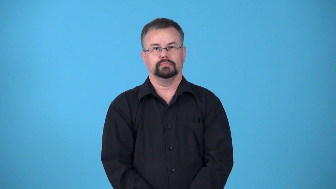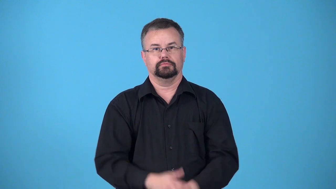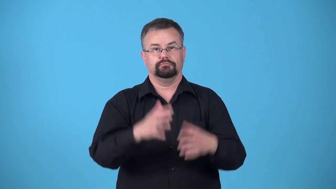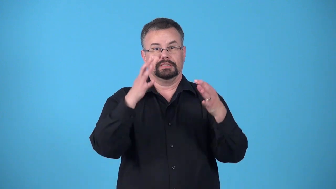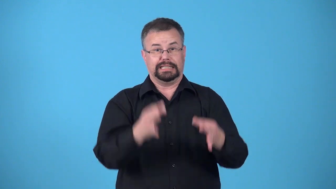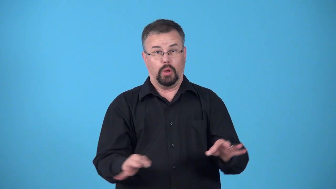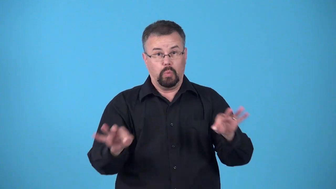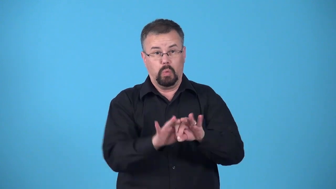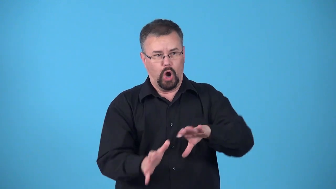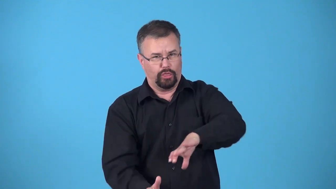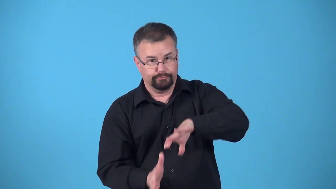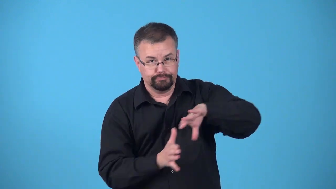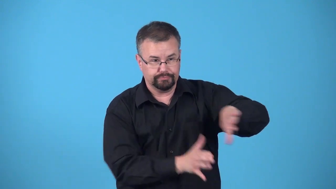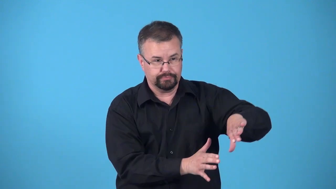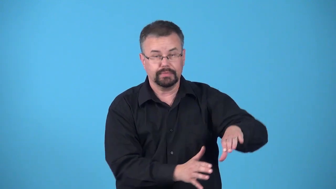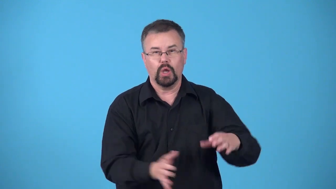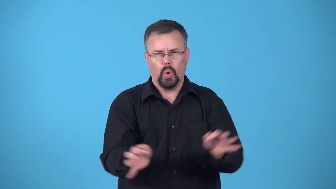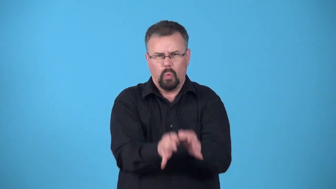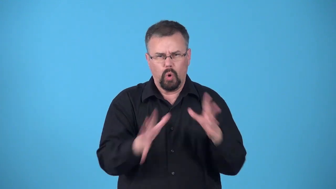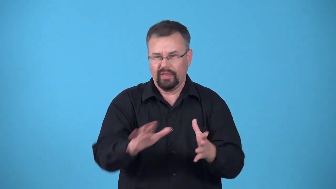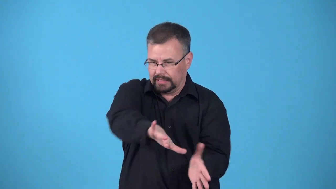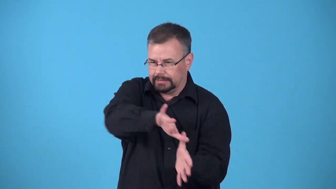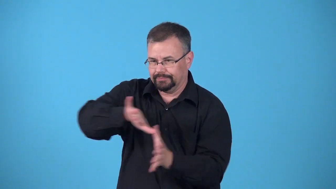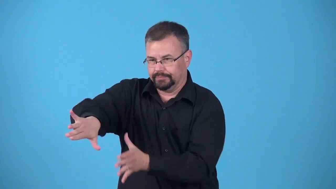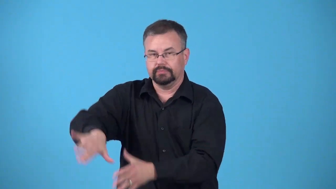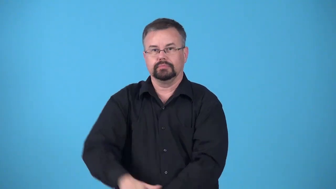separate the wheat from the chaff